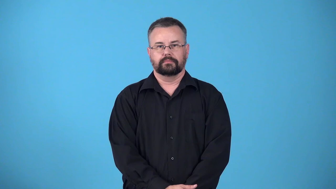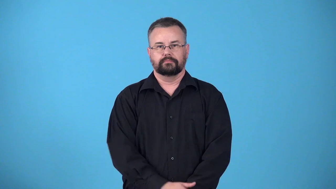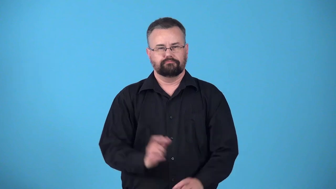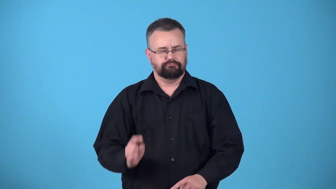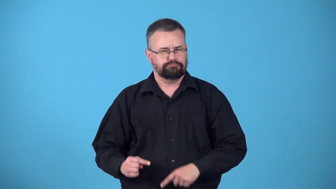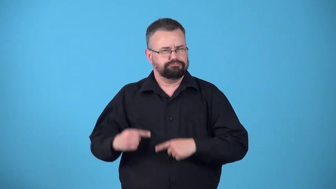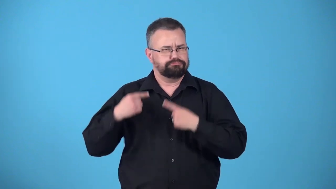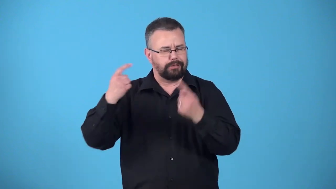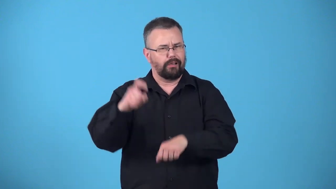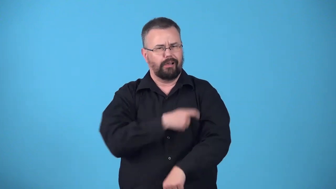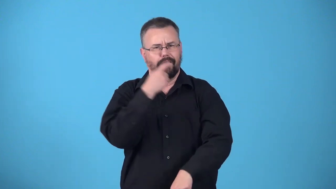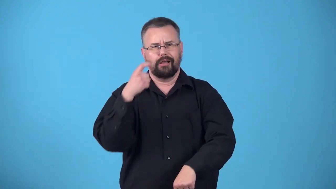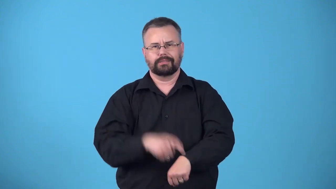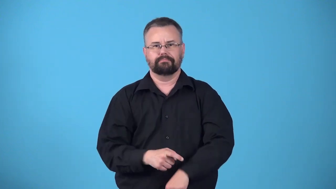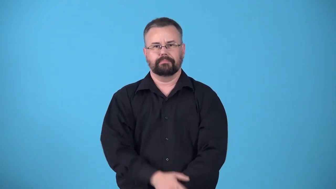coon's age